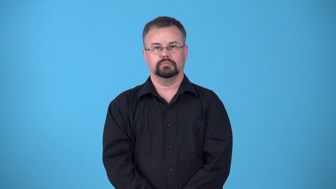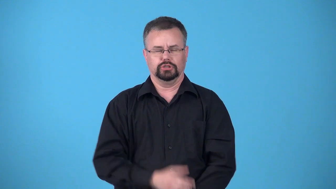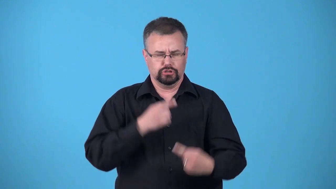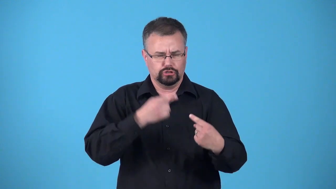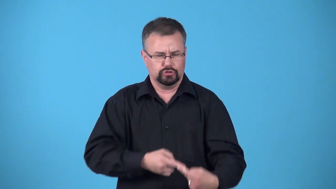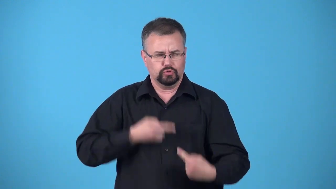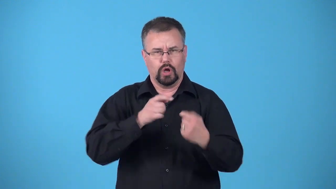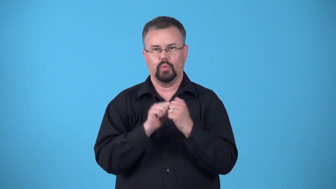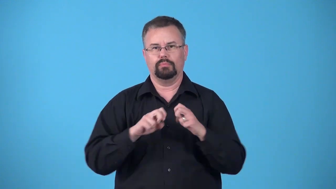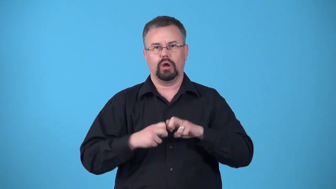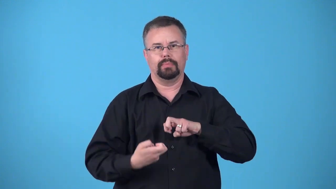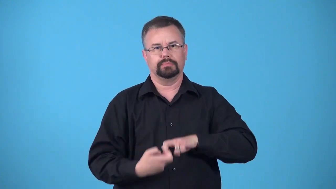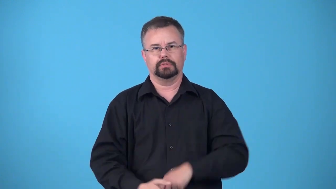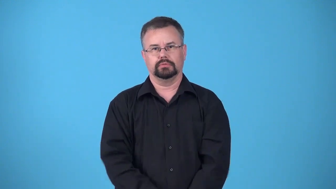rocky road